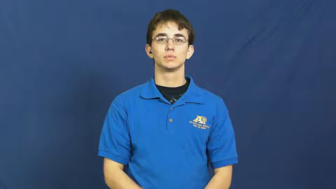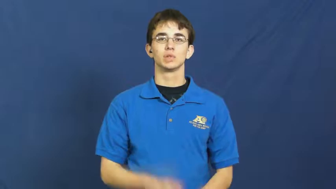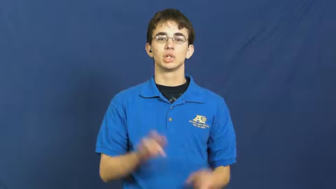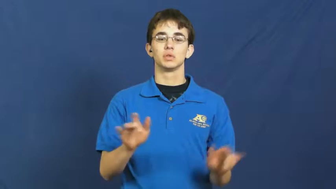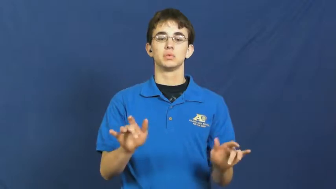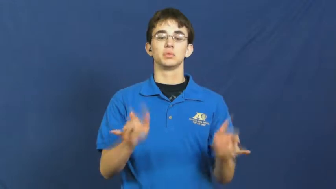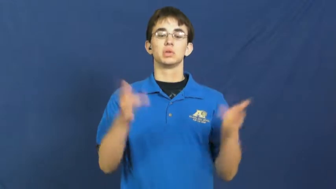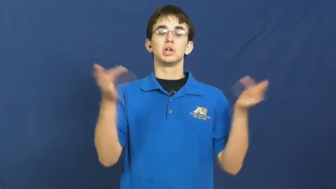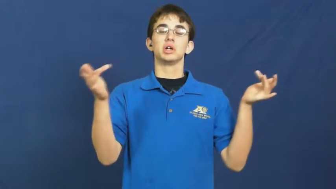lightly